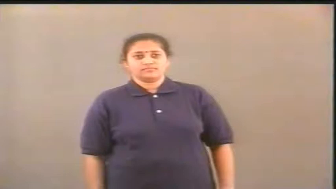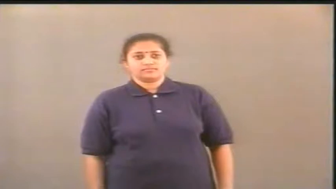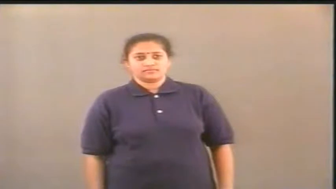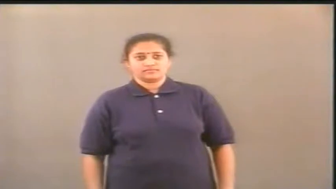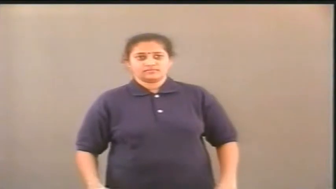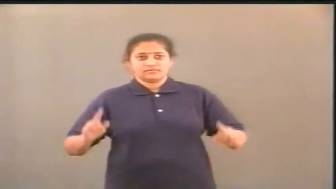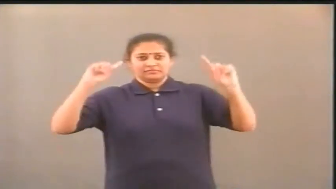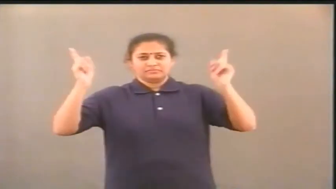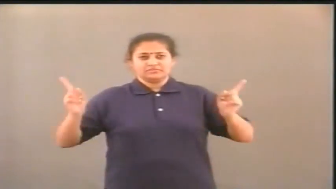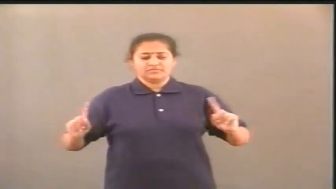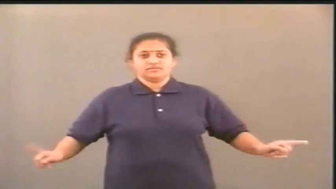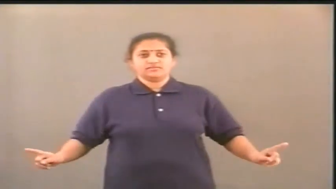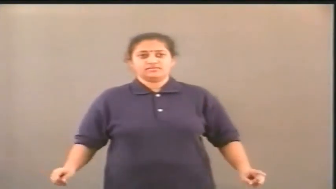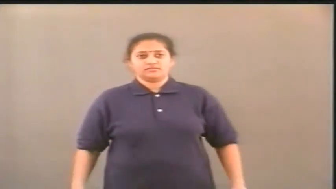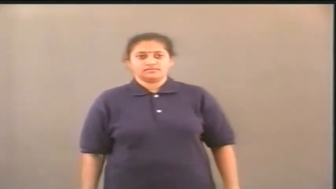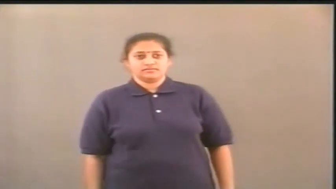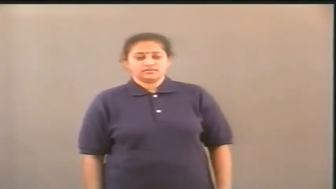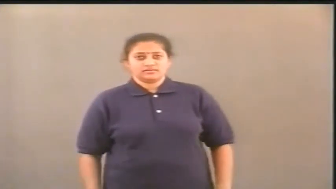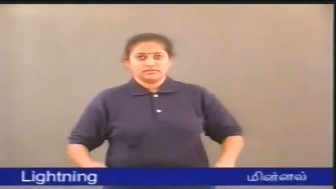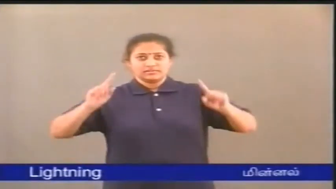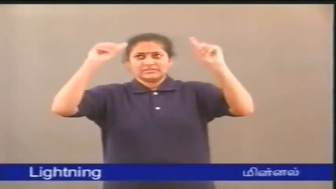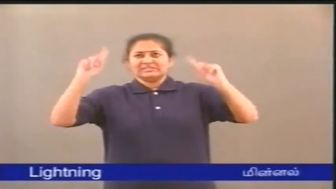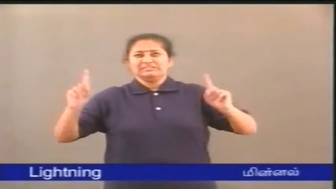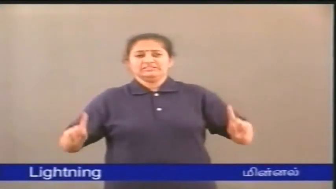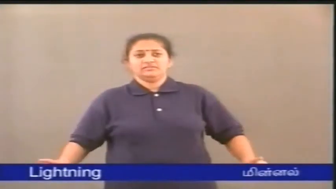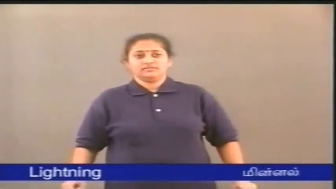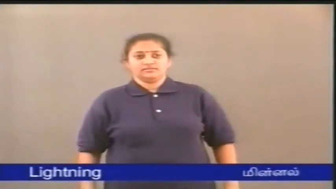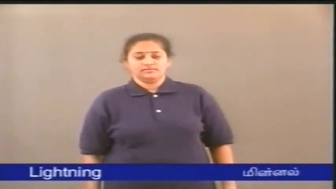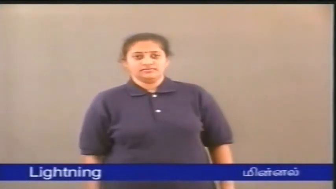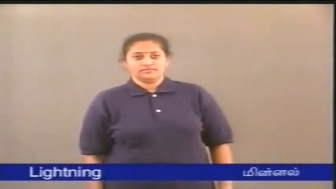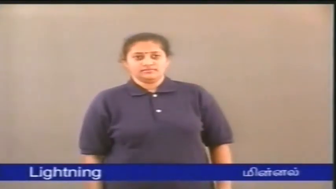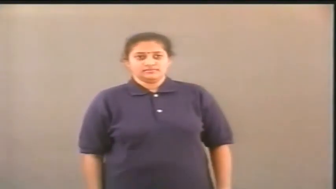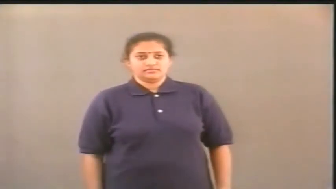lightning